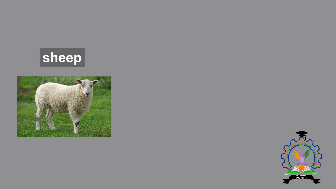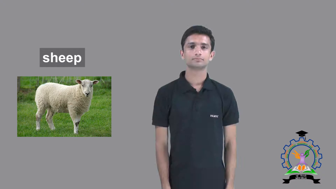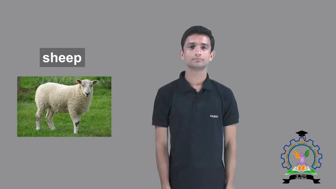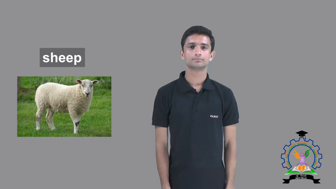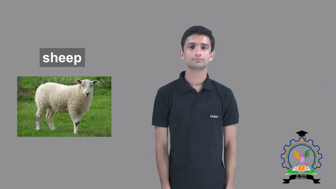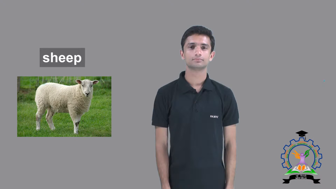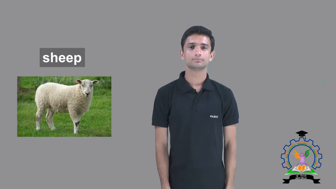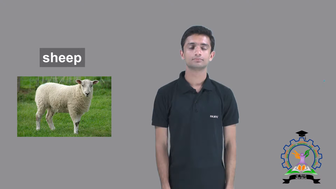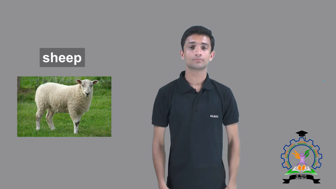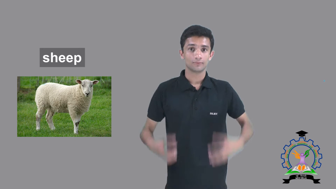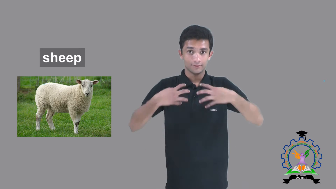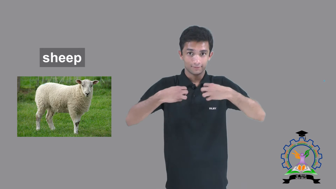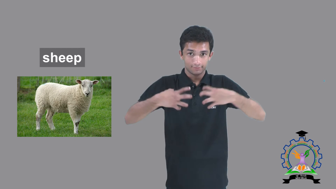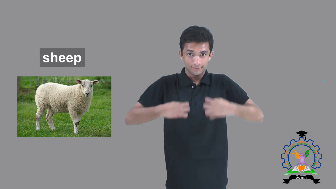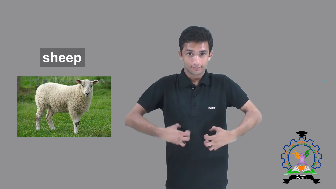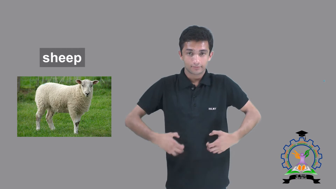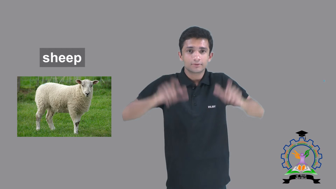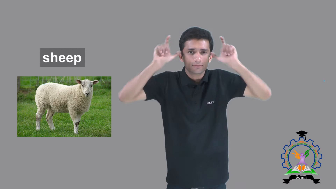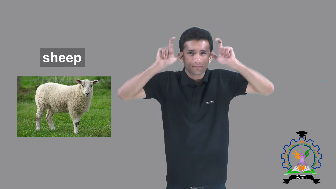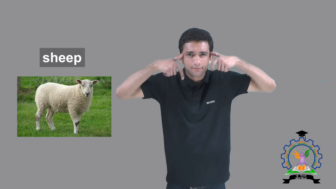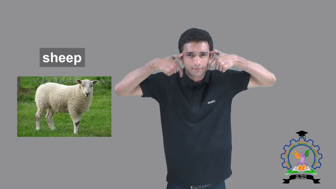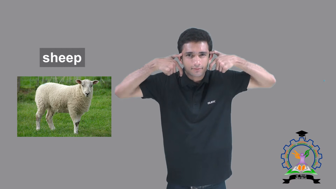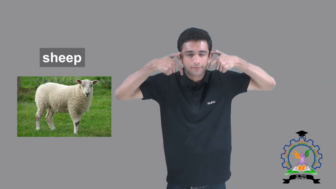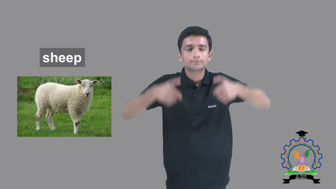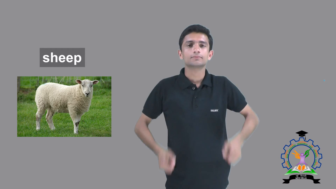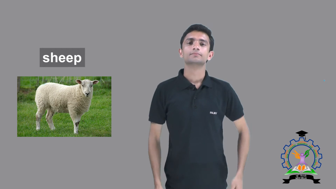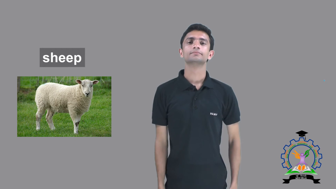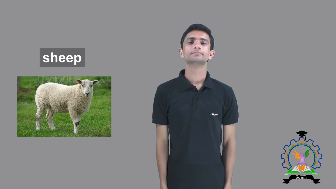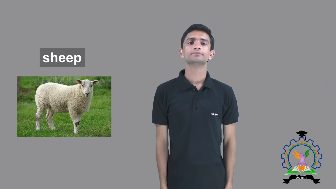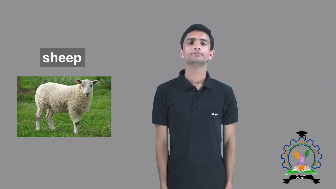sheep